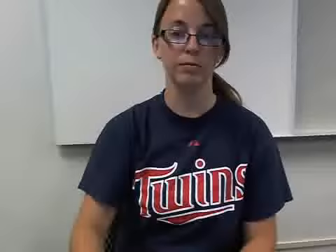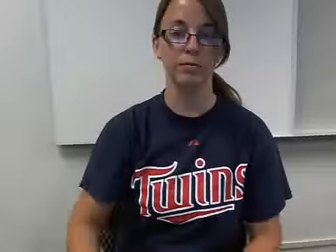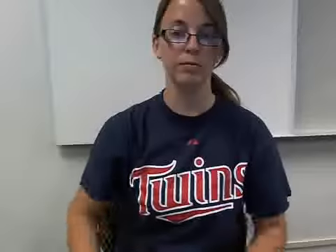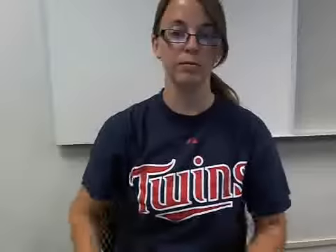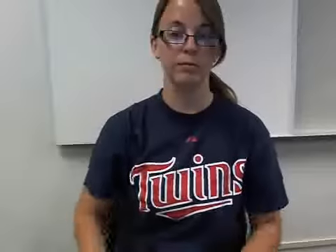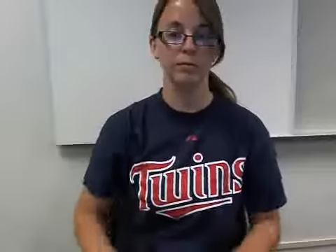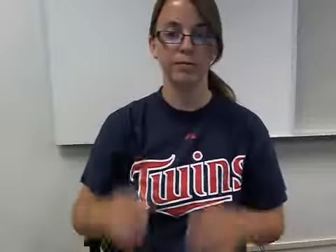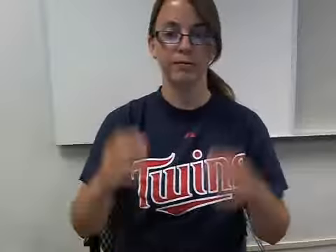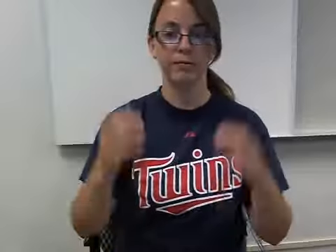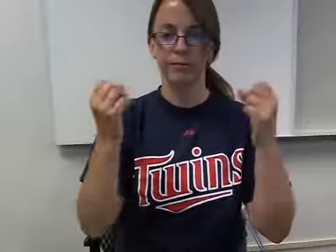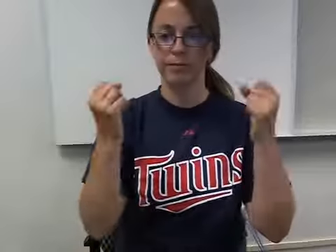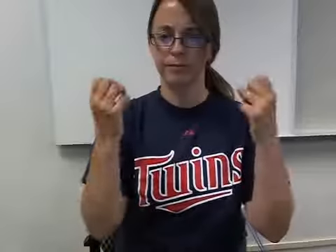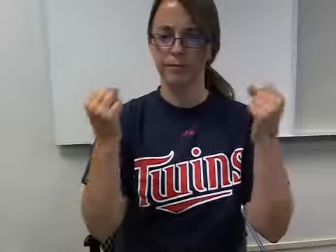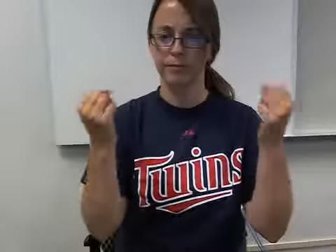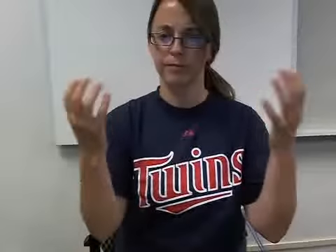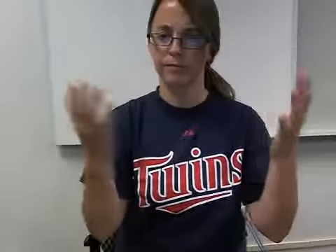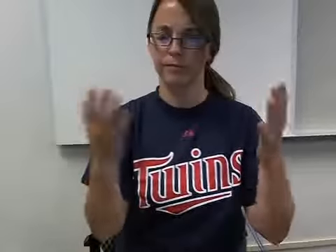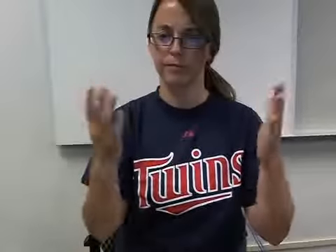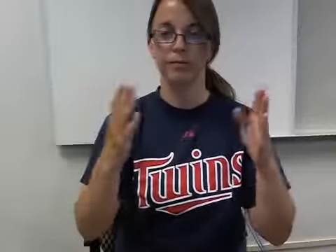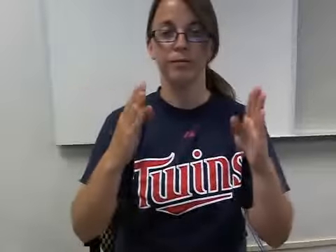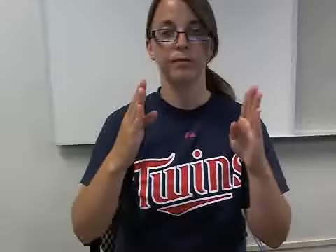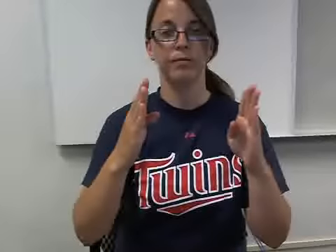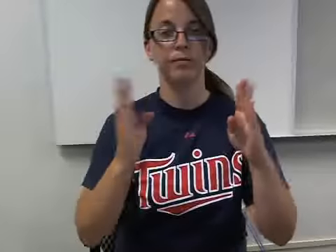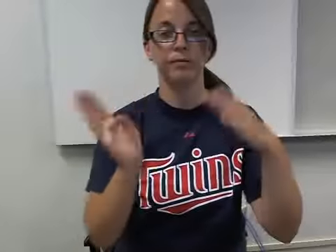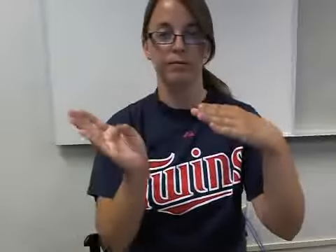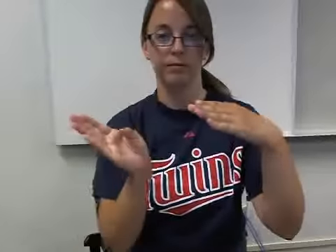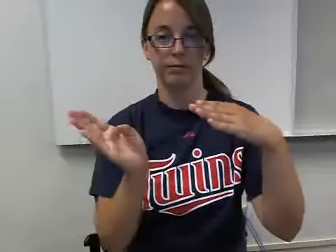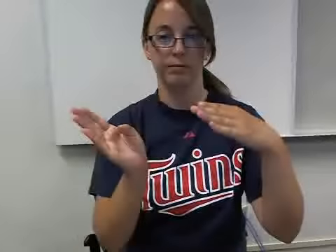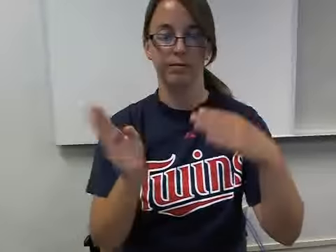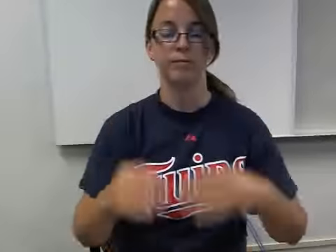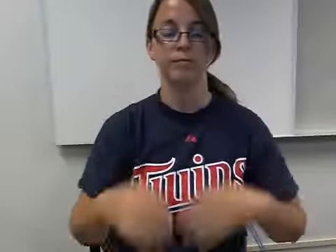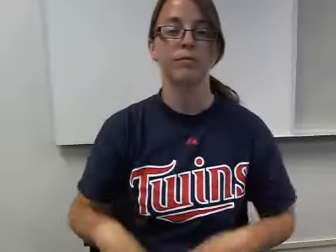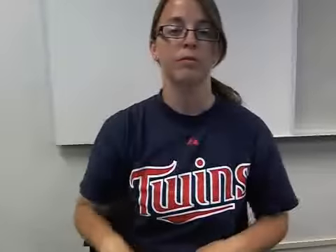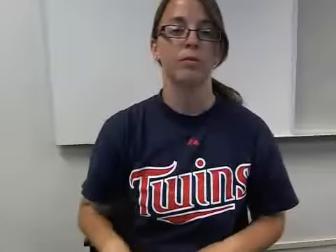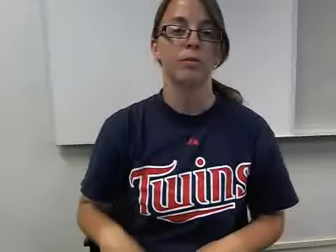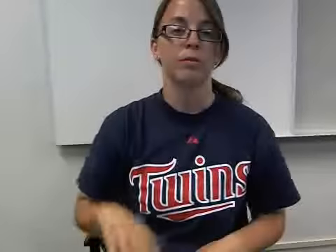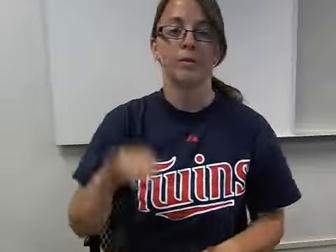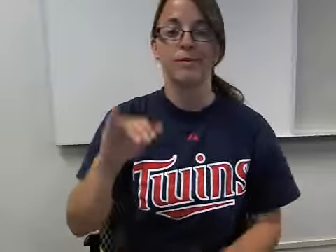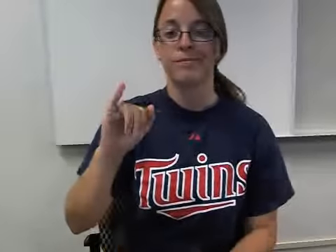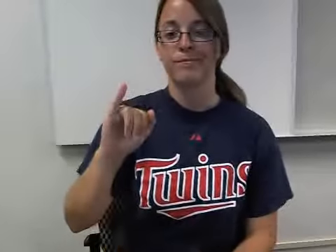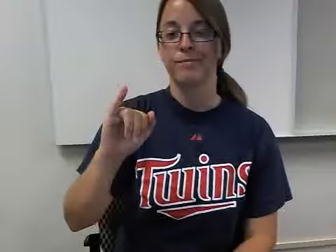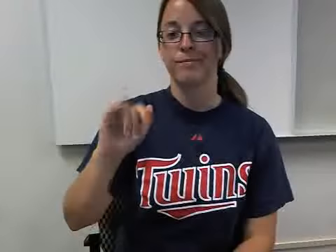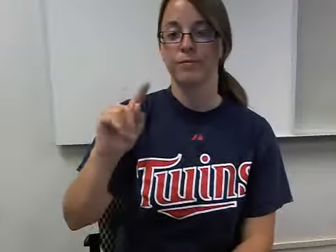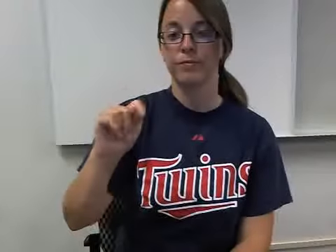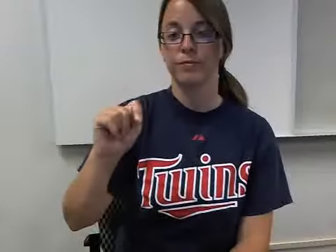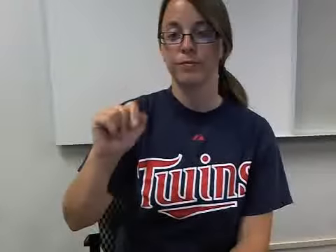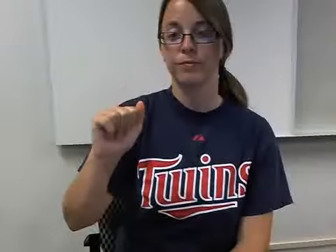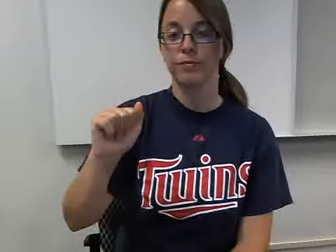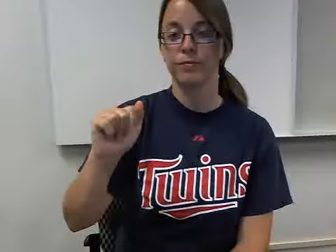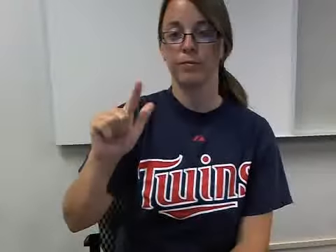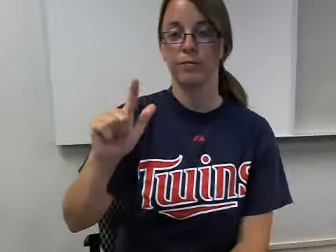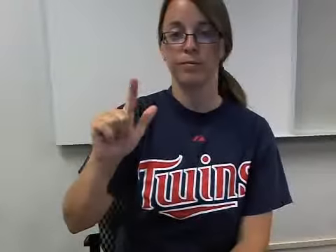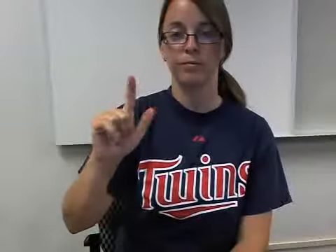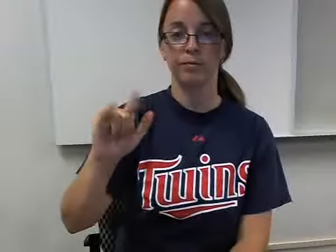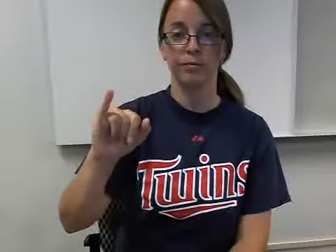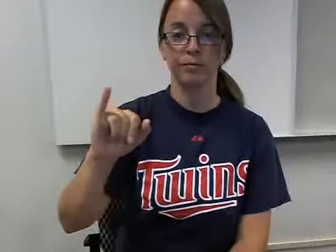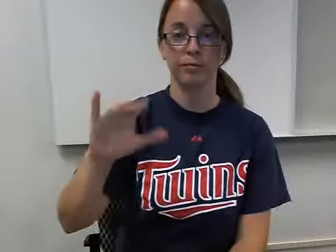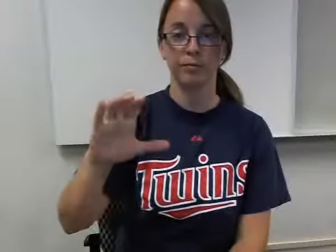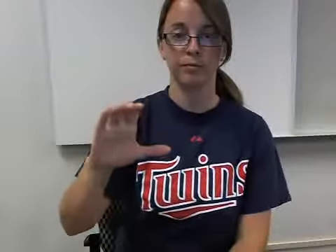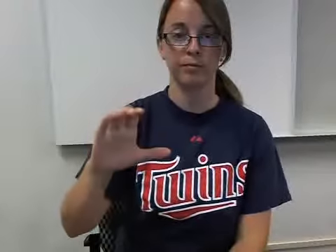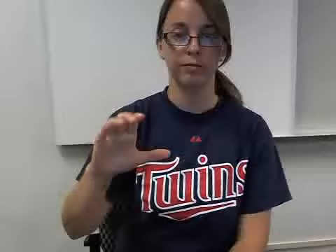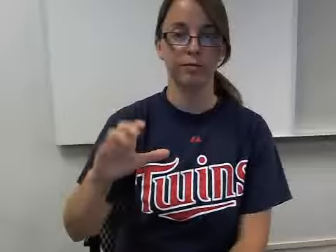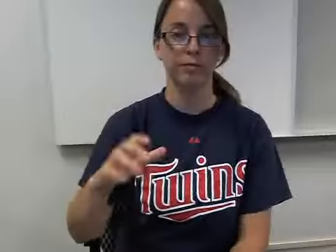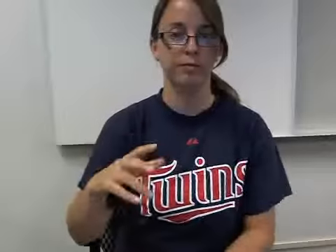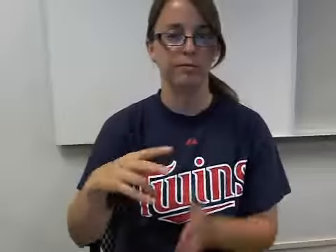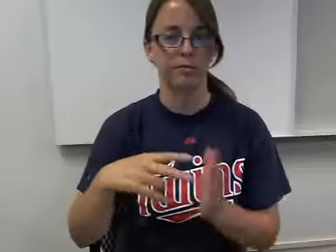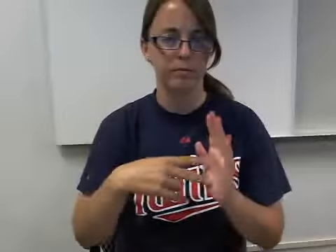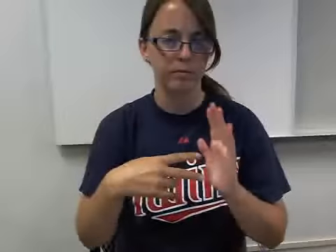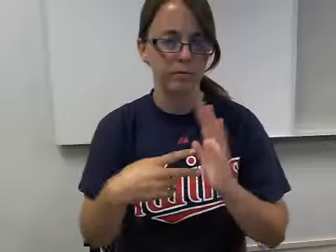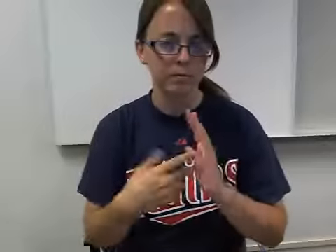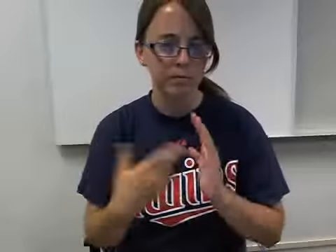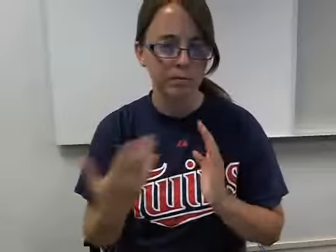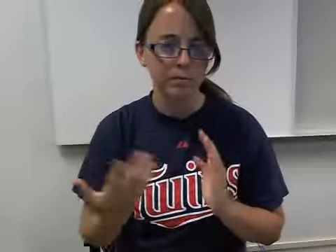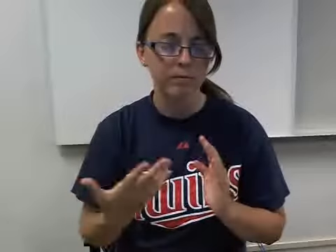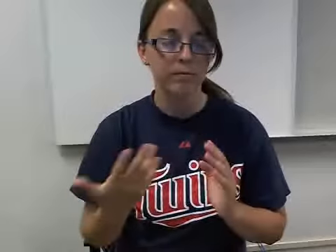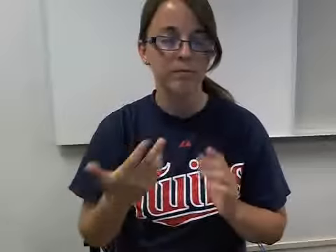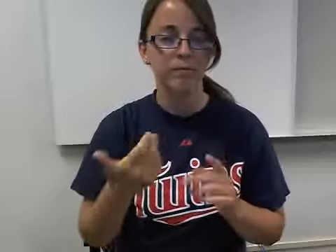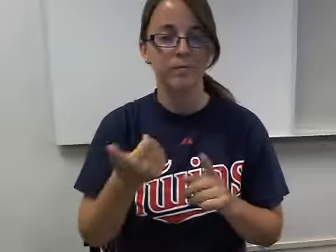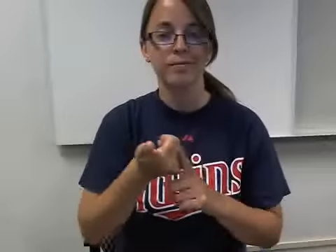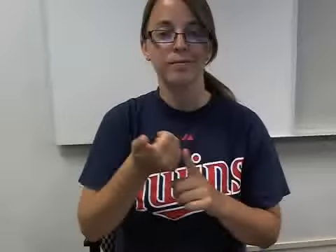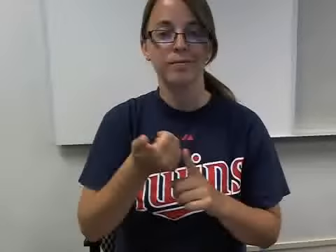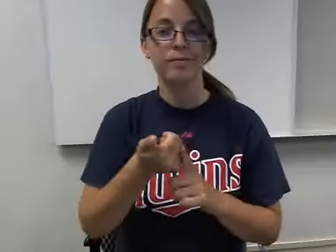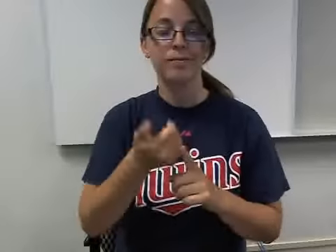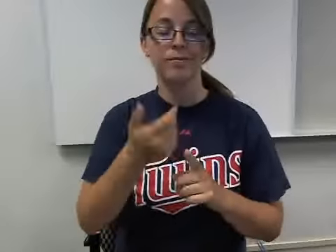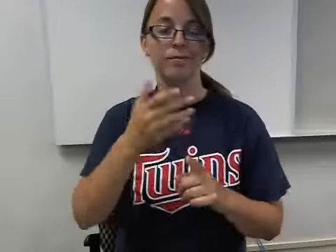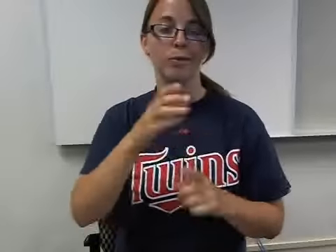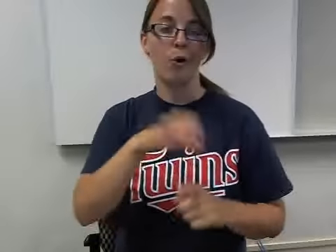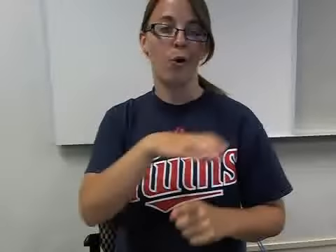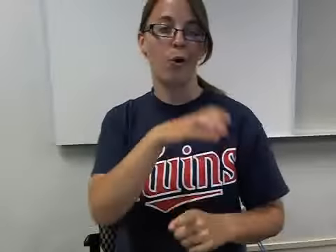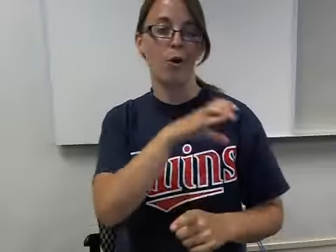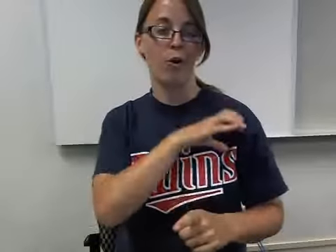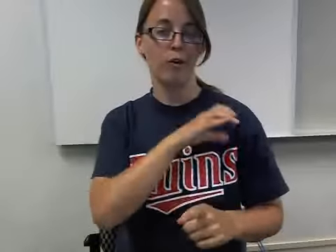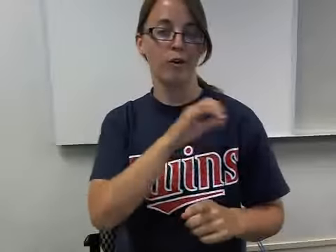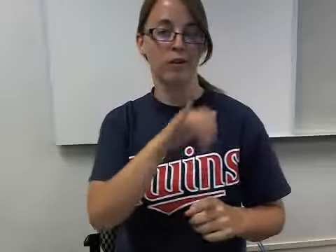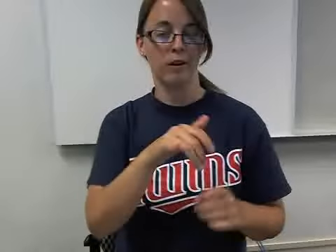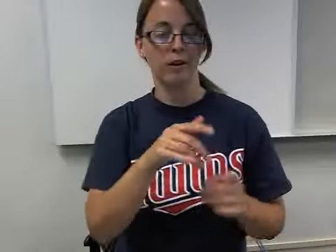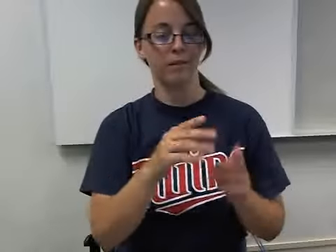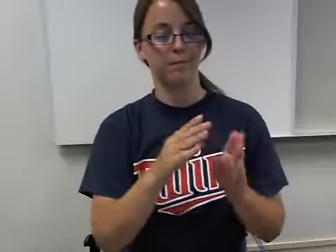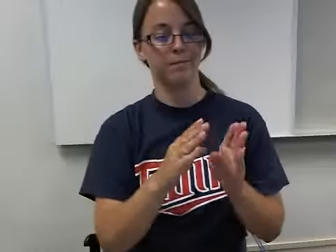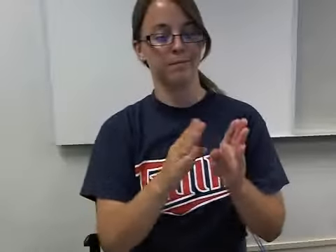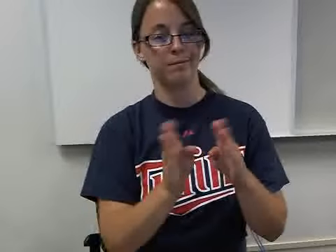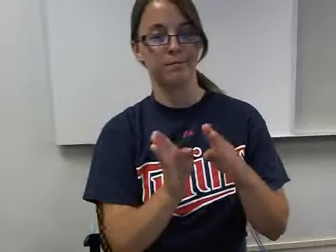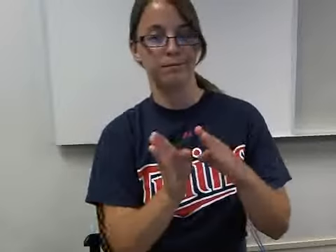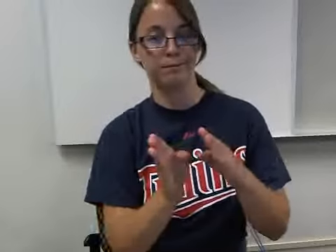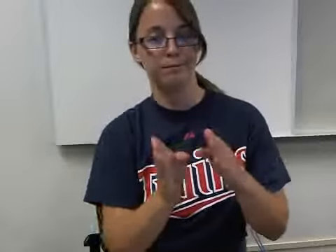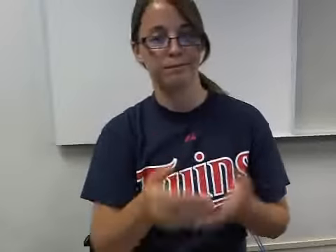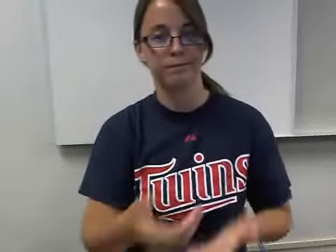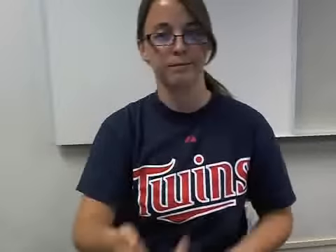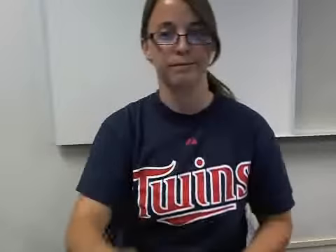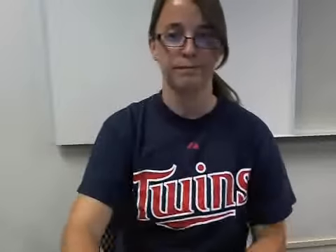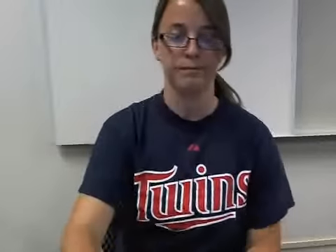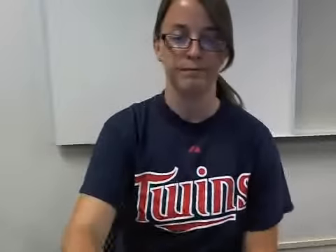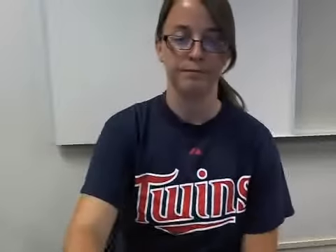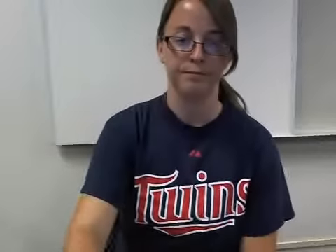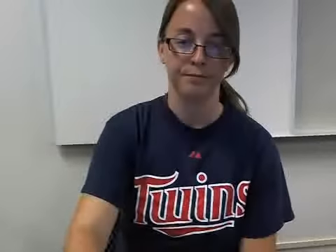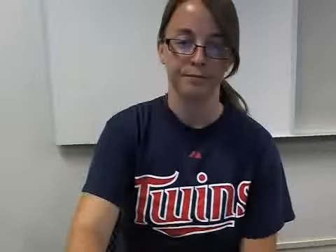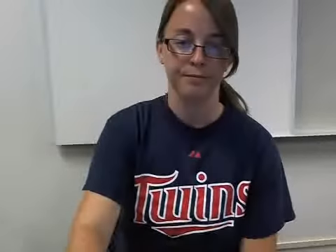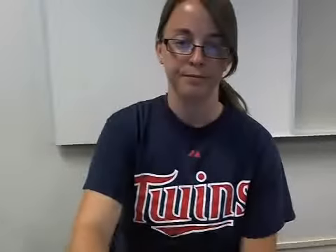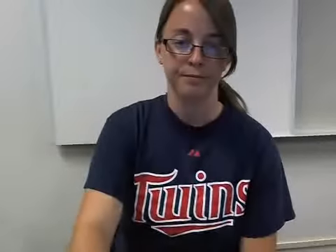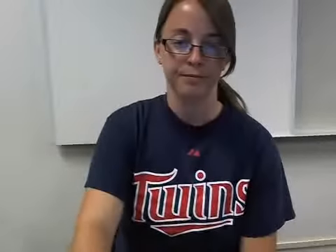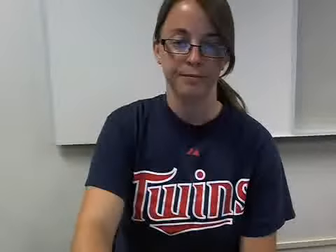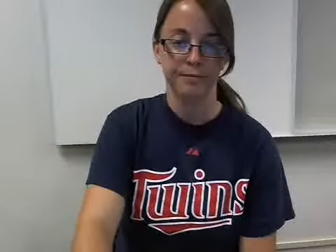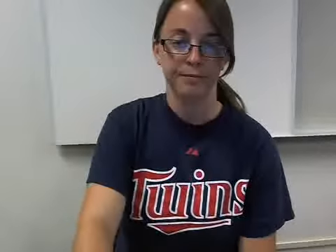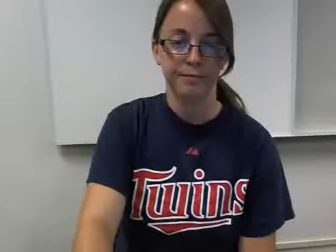Italic